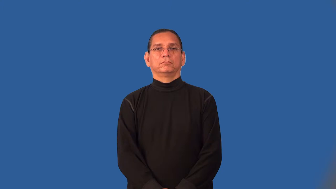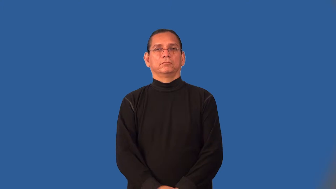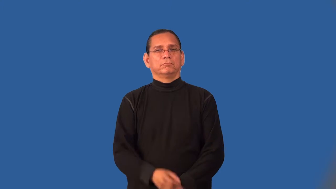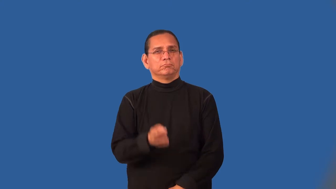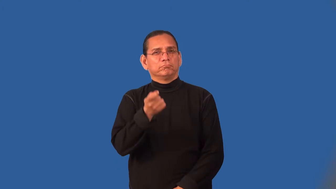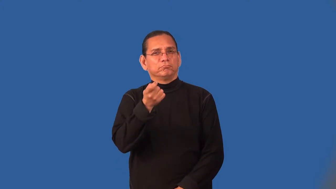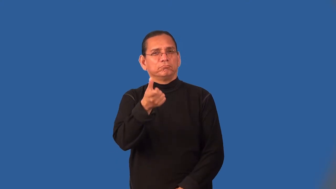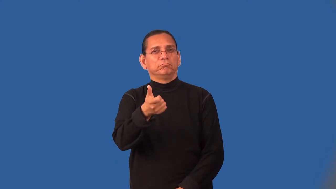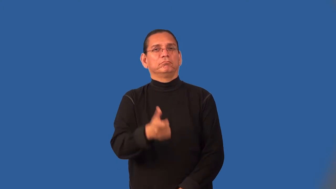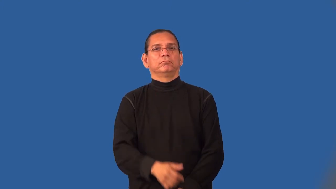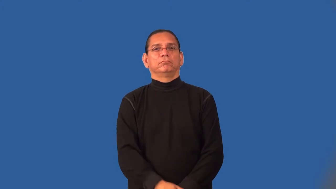minimal